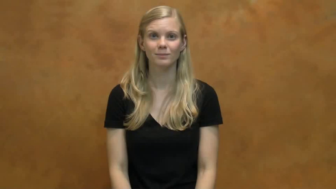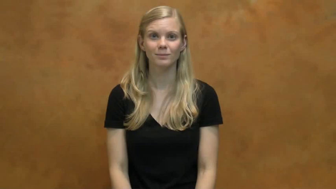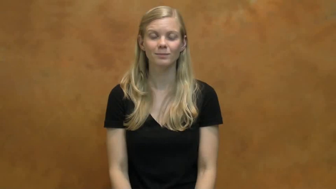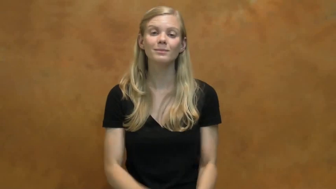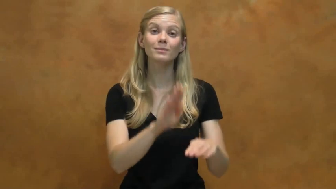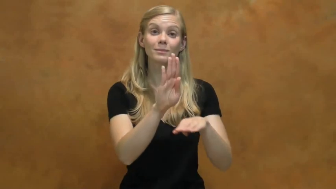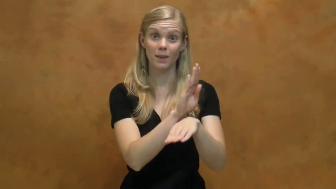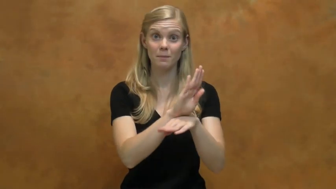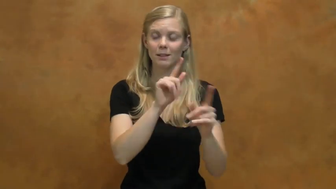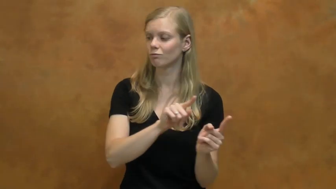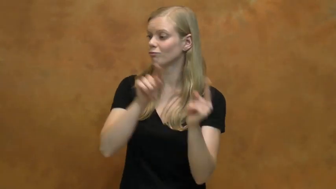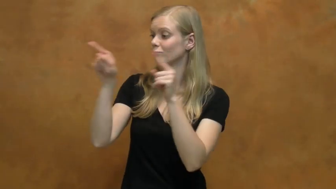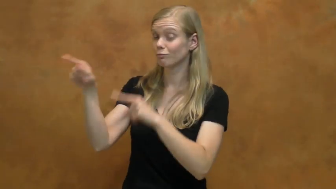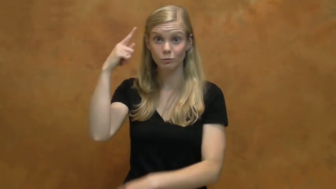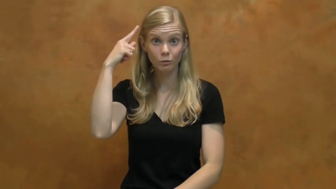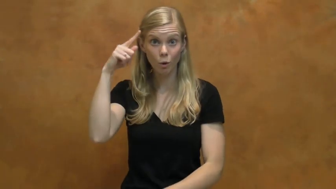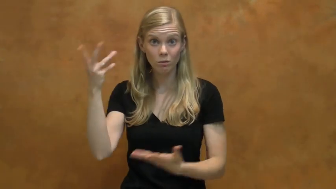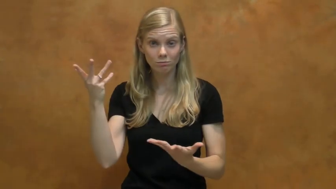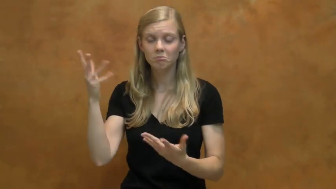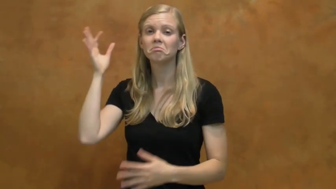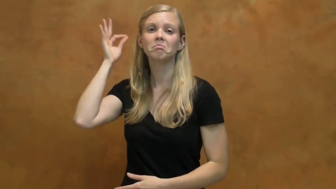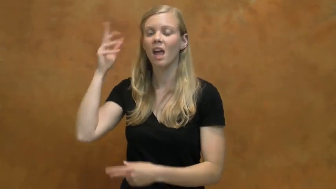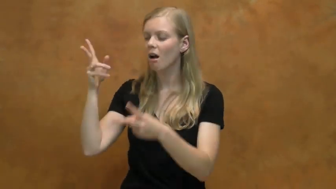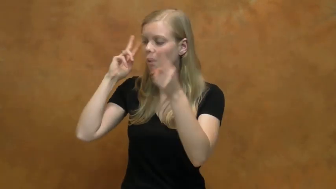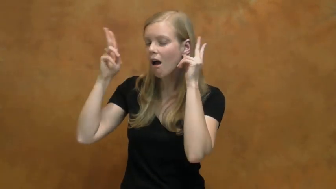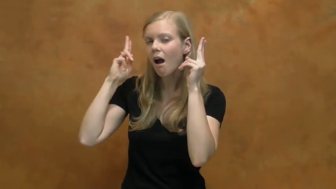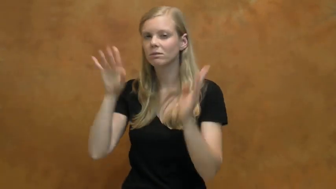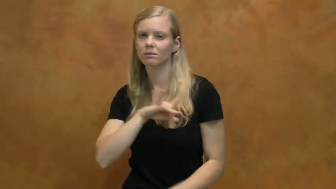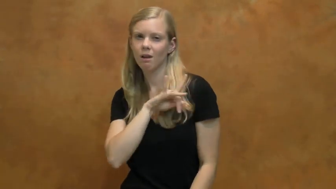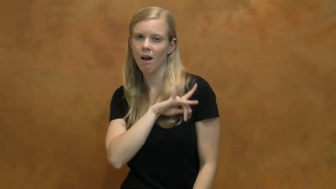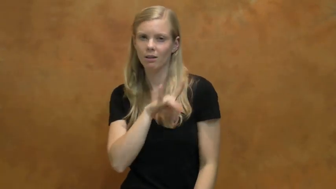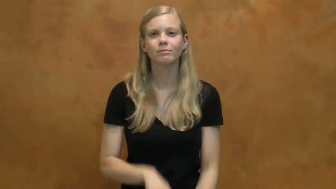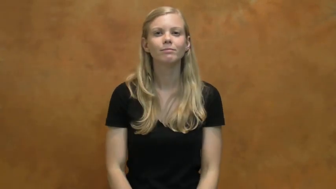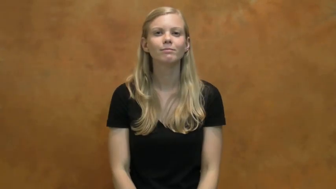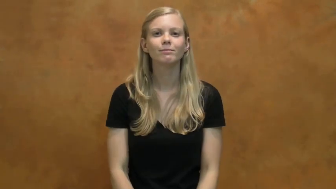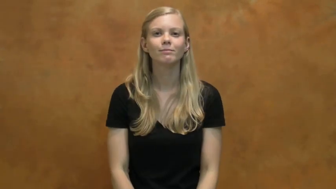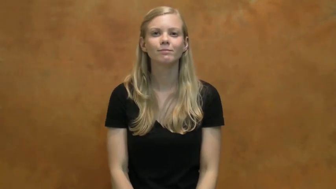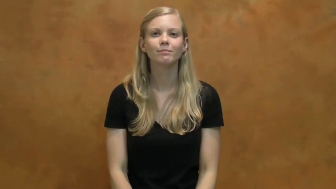hairdressing salon